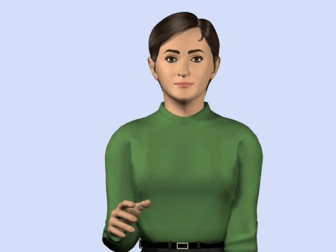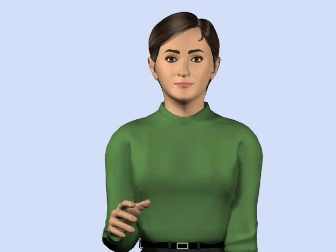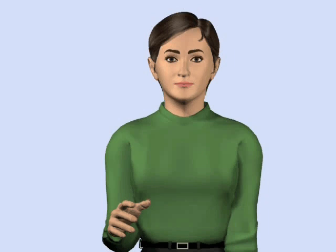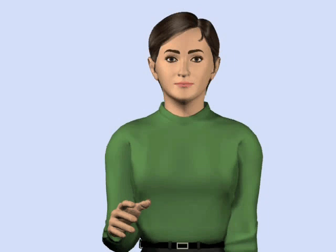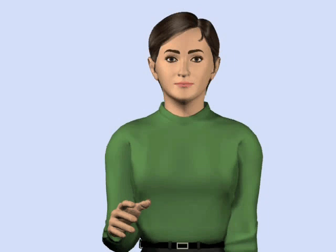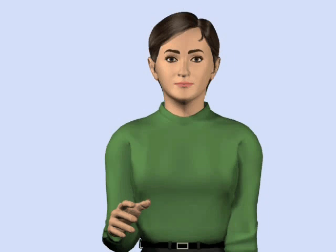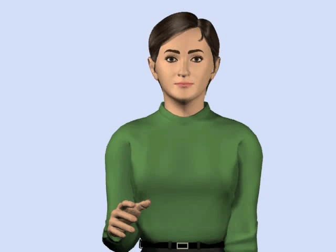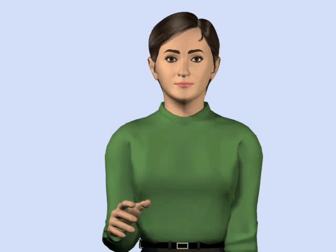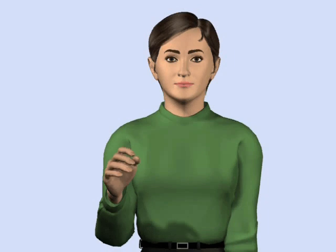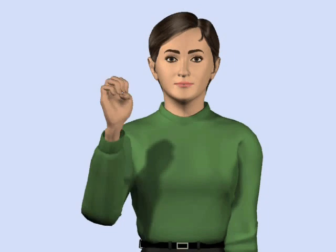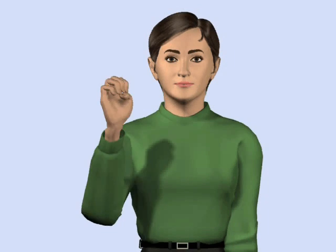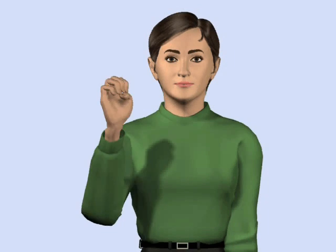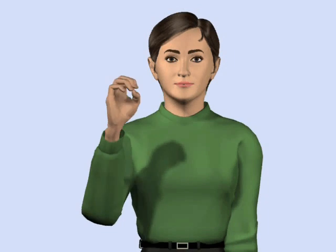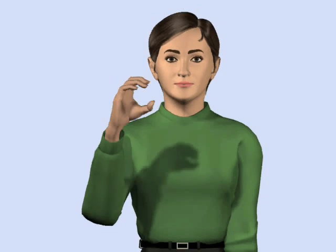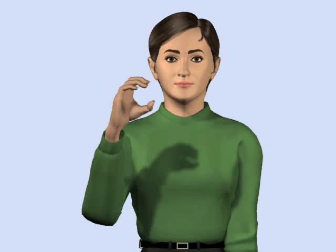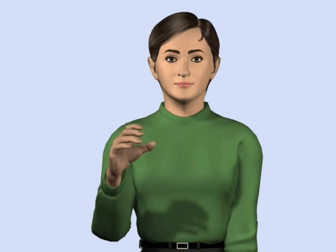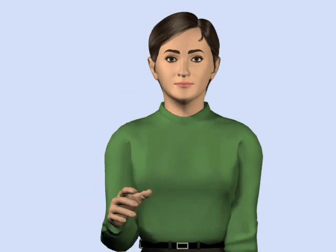Elk City,OK,Eau Claire,WI